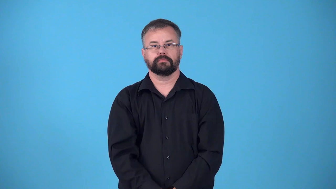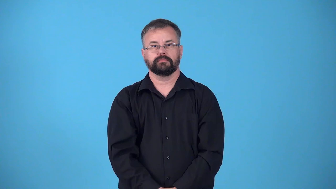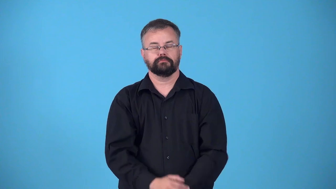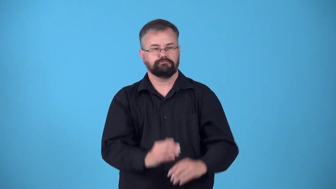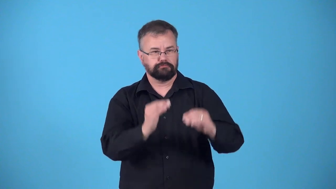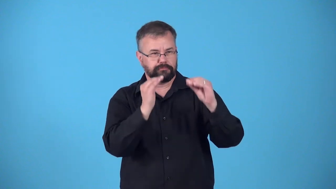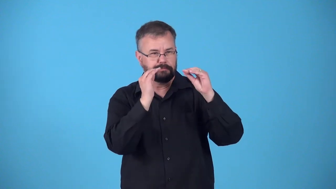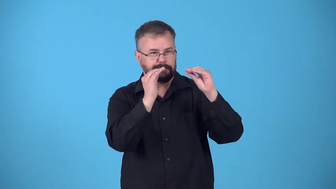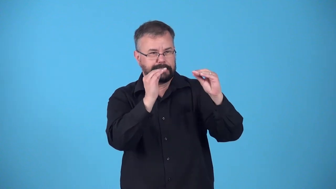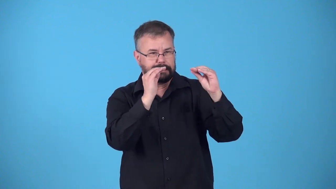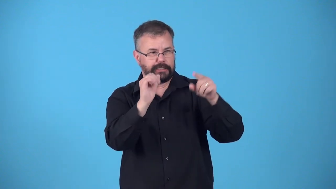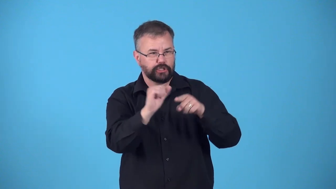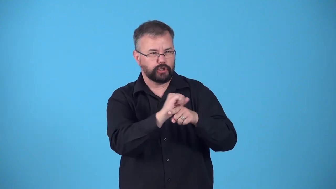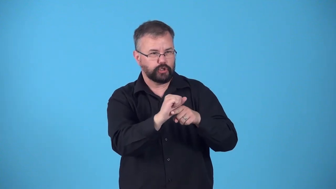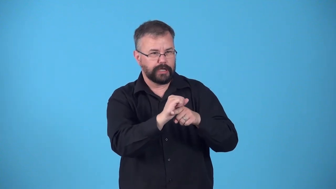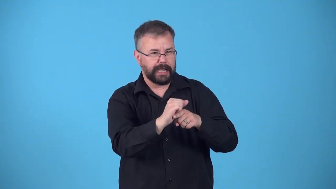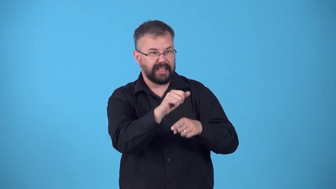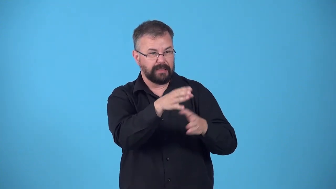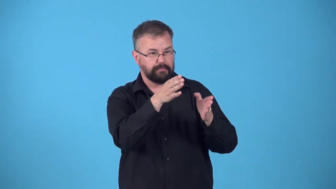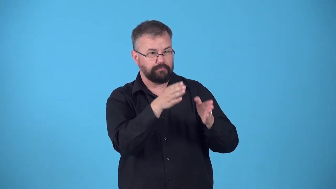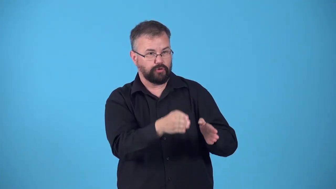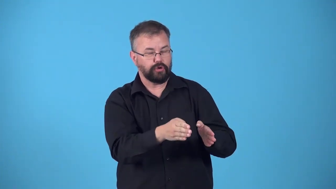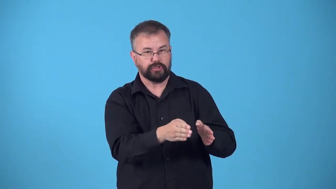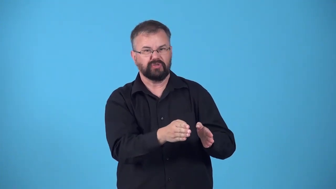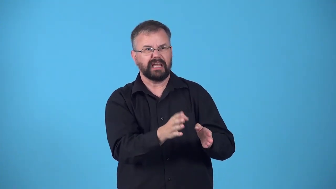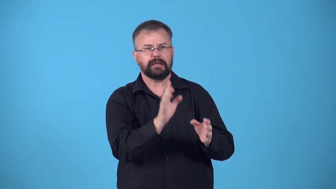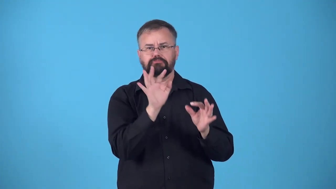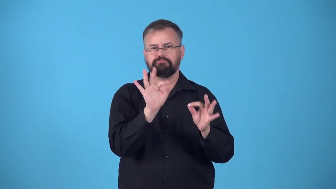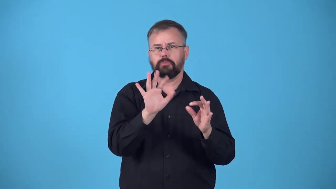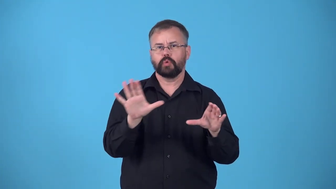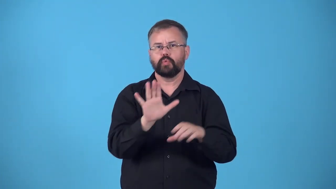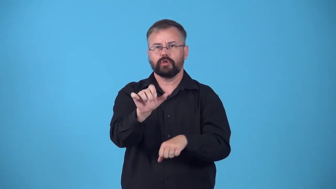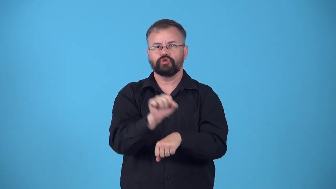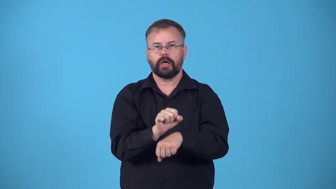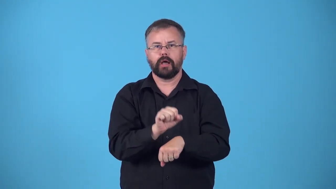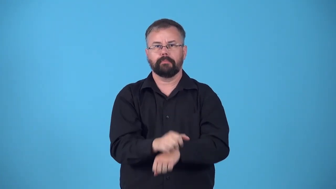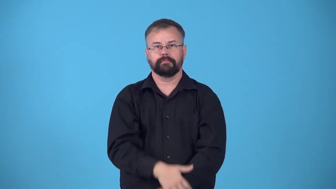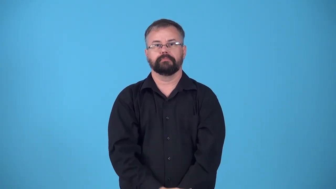fit